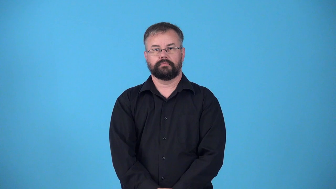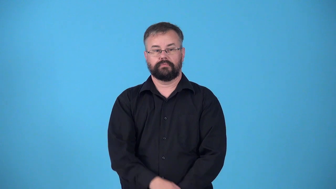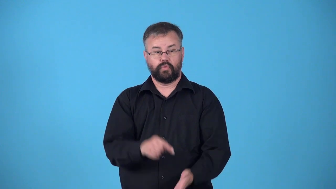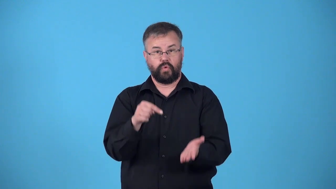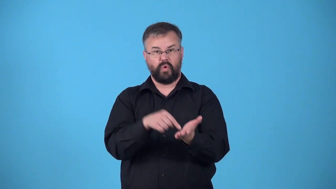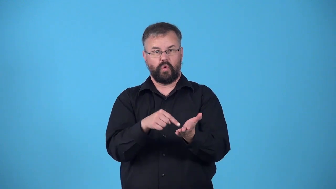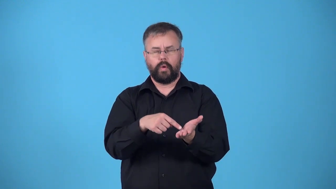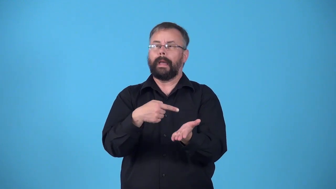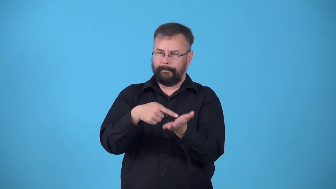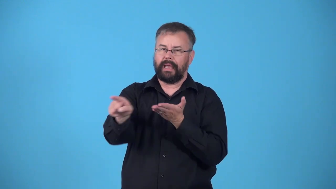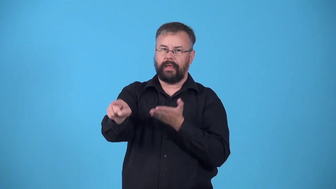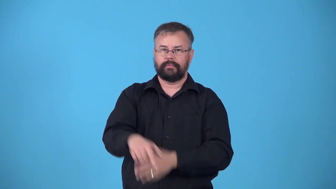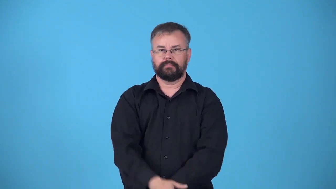meet-pay your bills